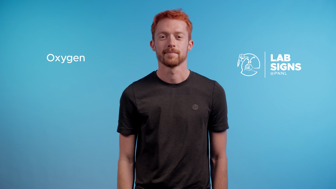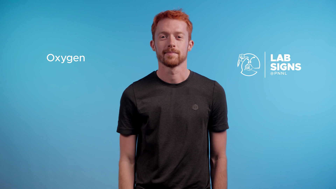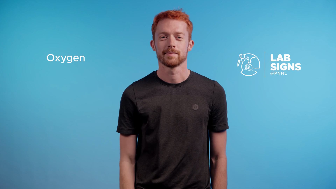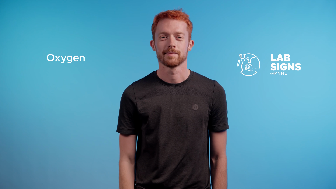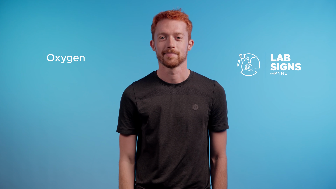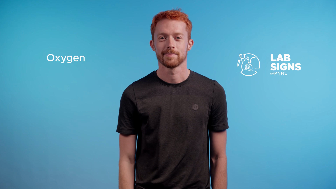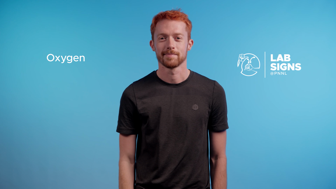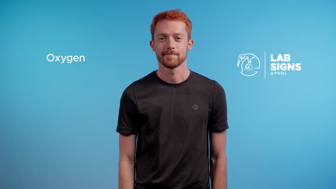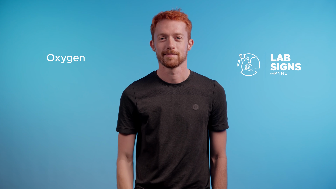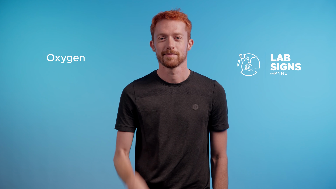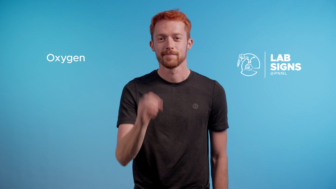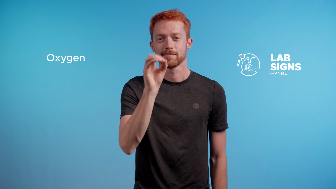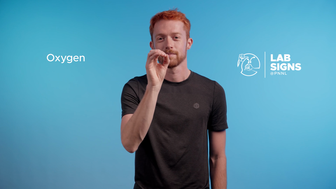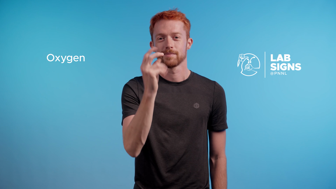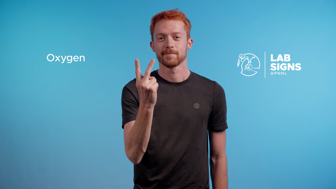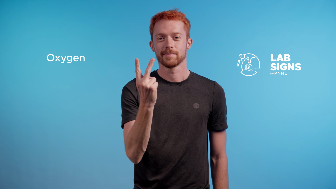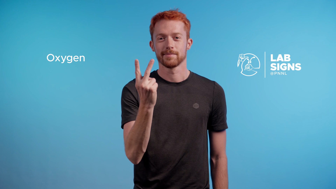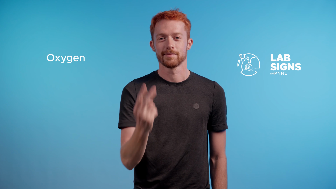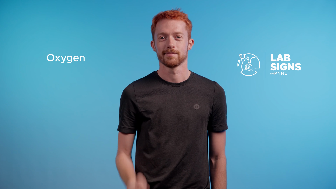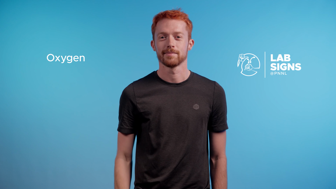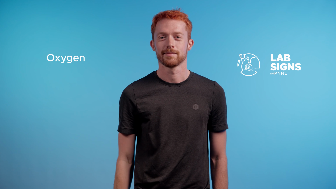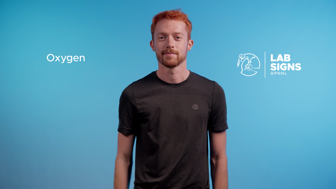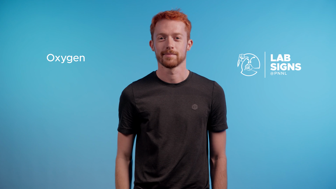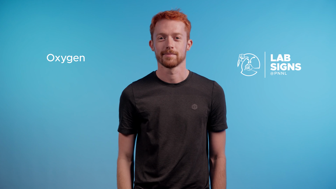oxygen